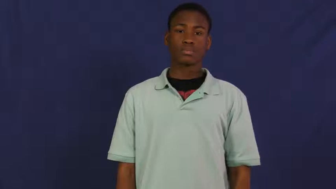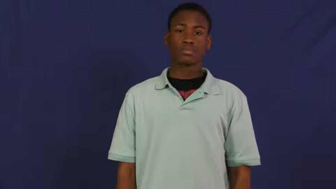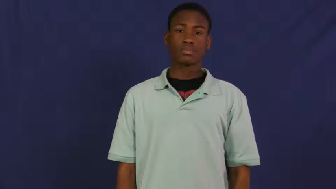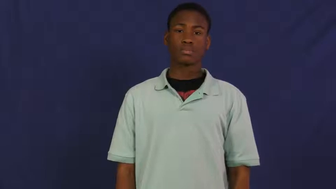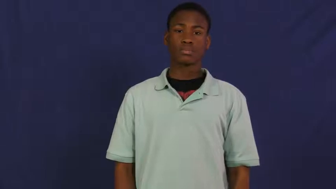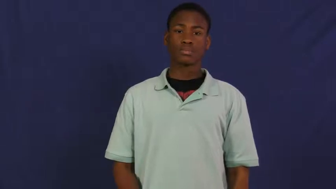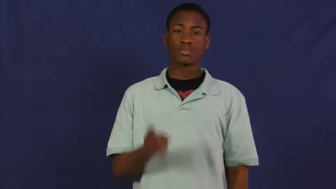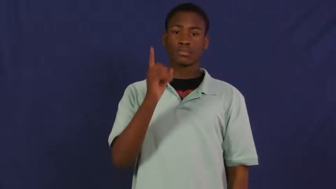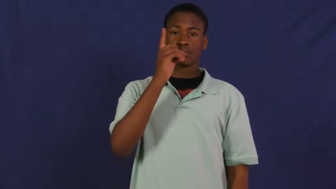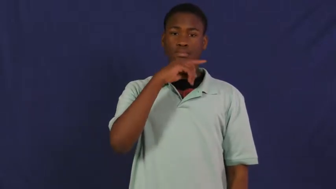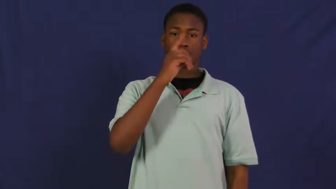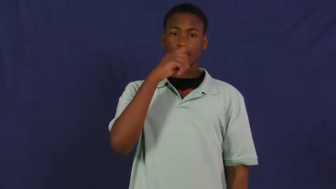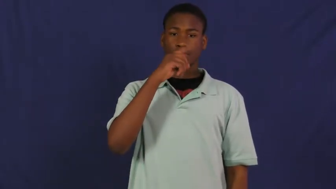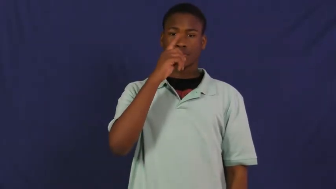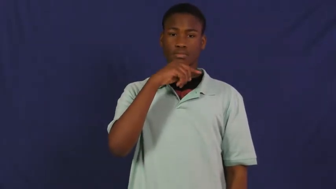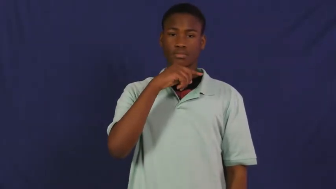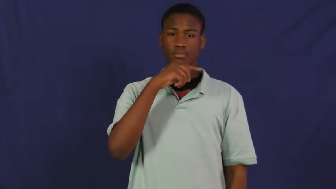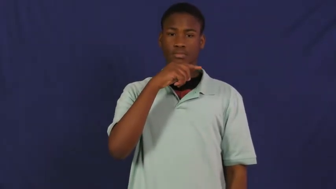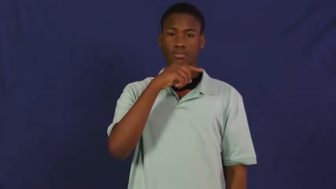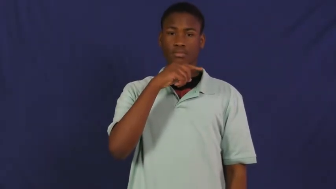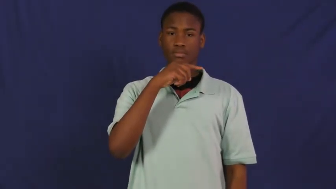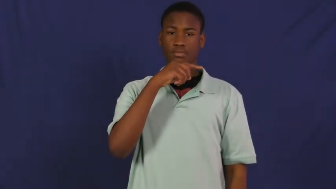pretend,make out to be,play at